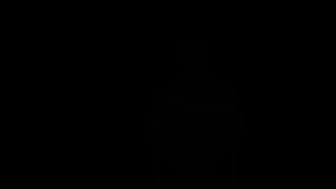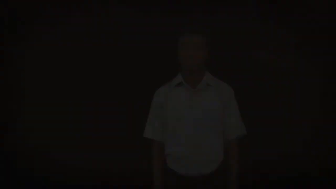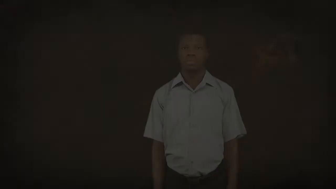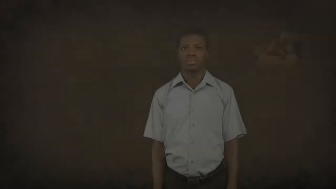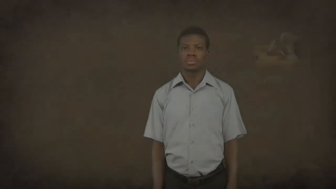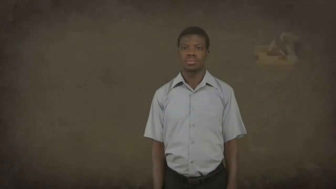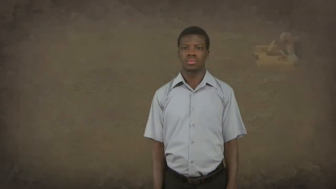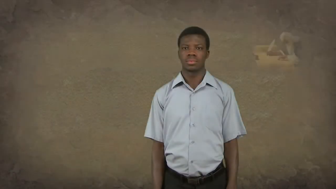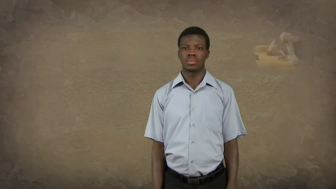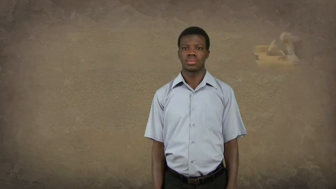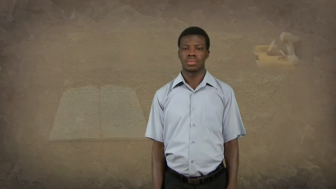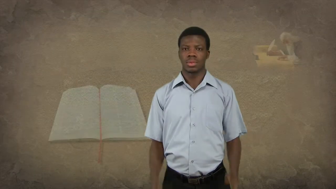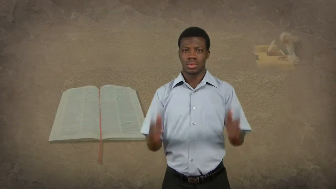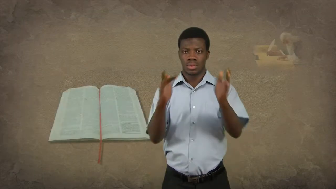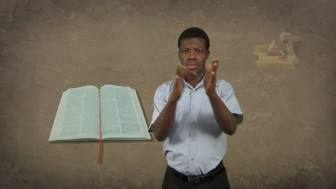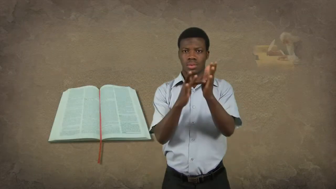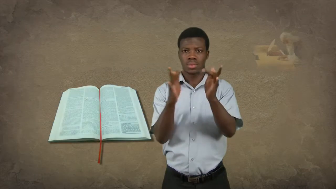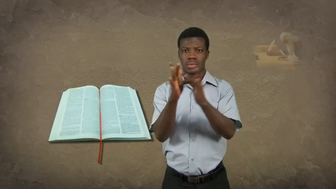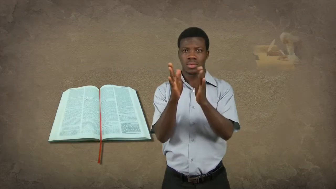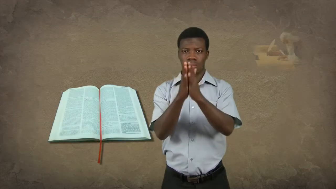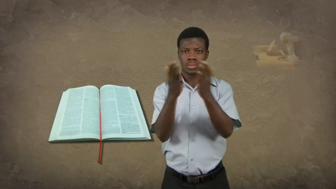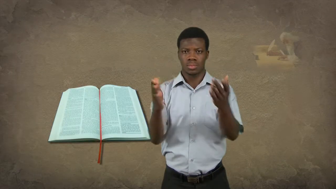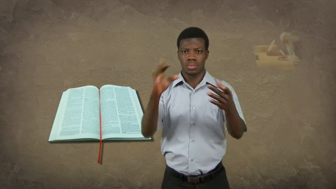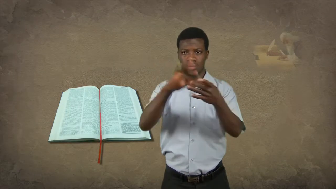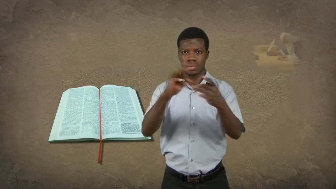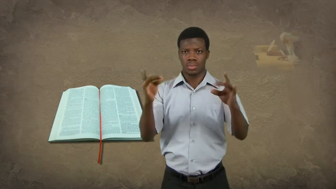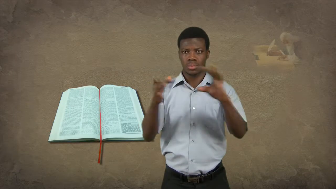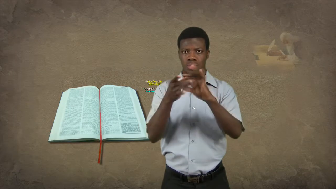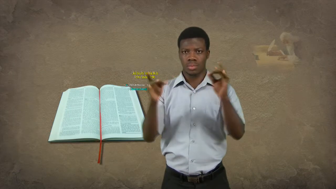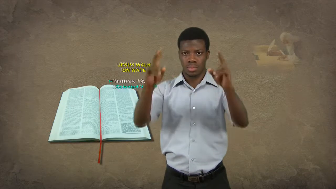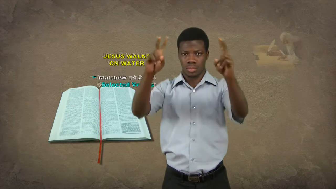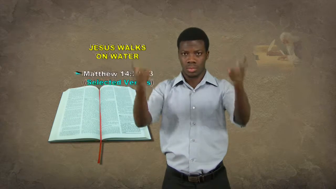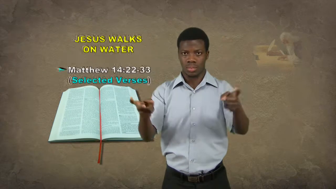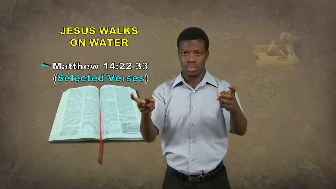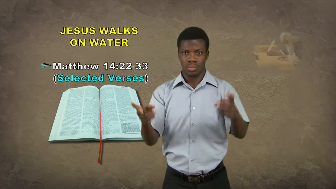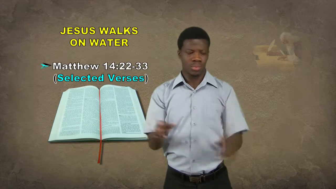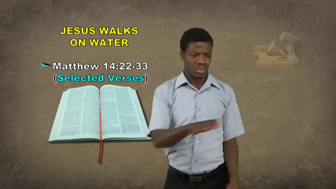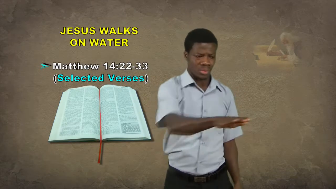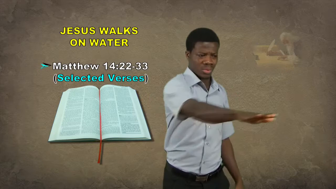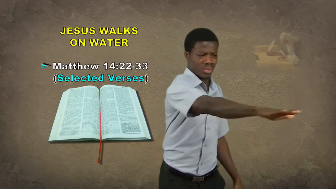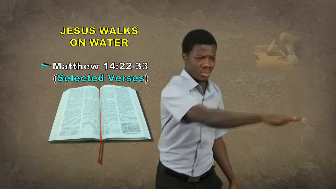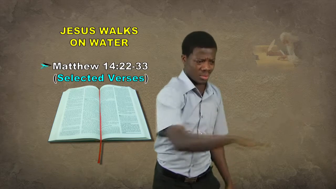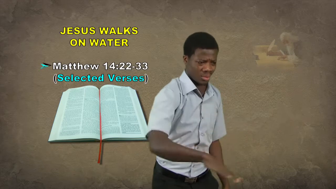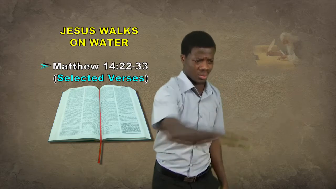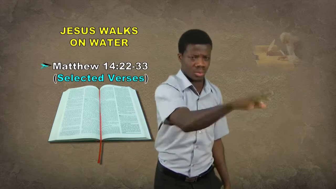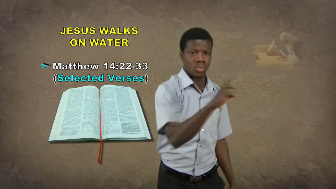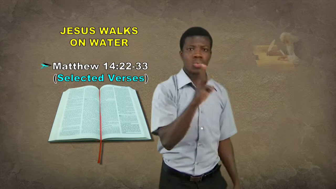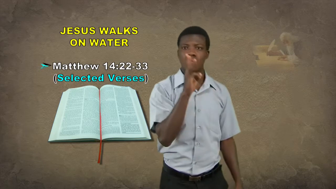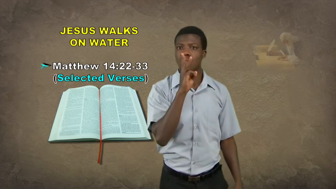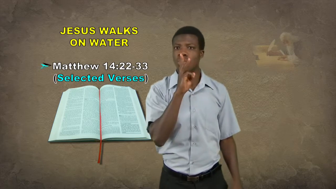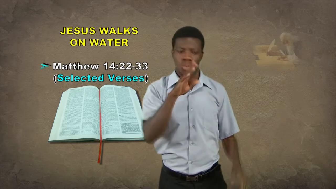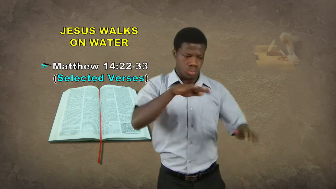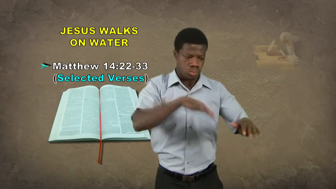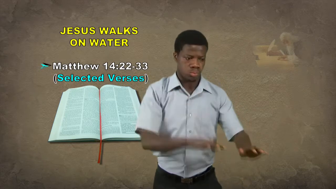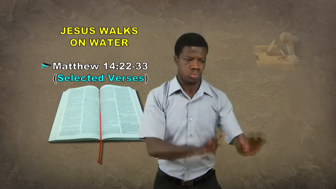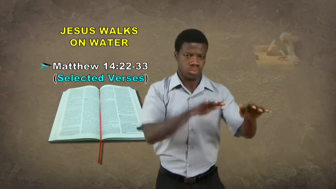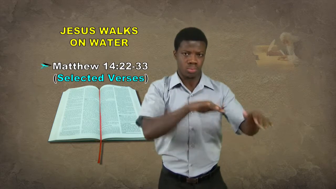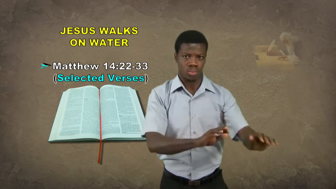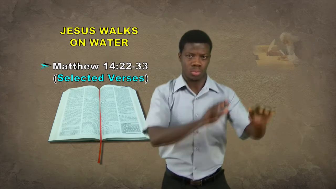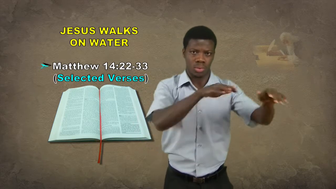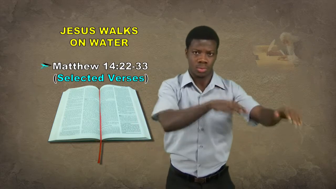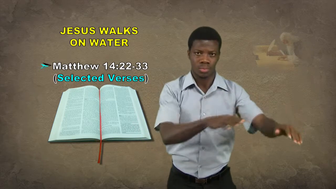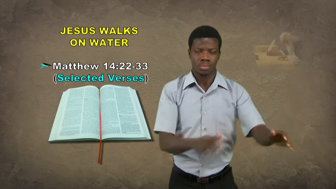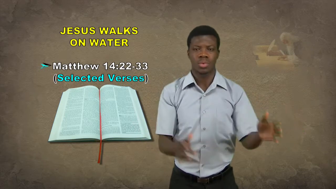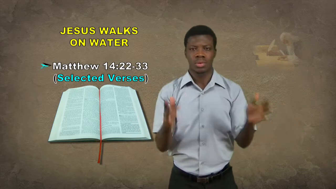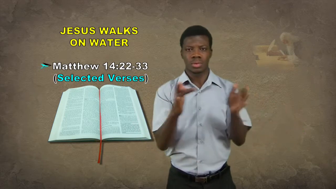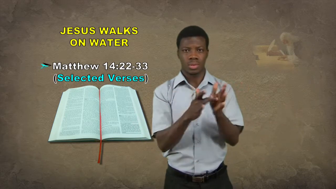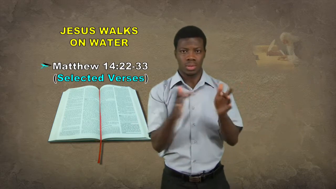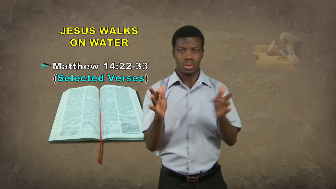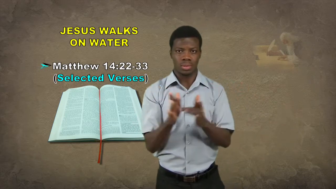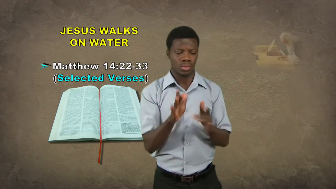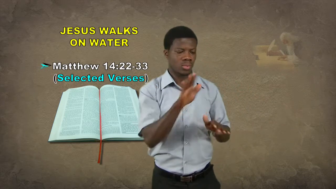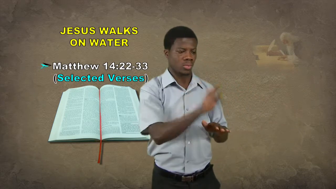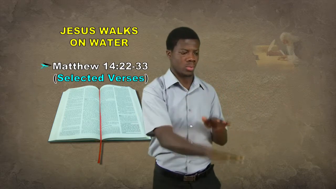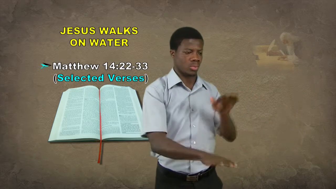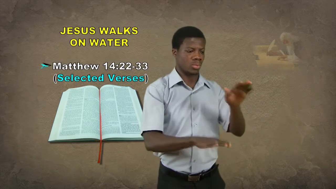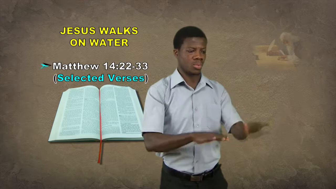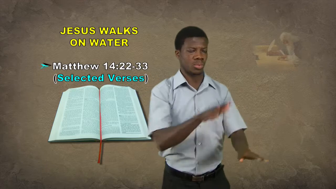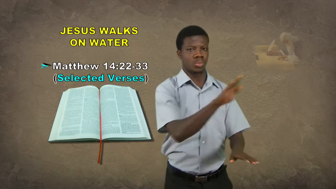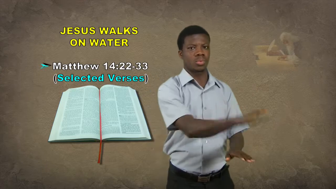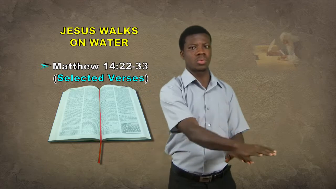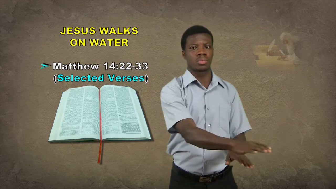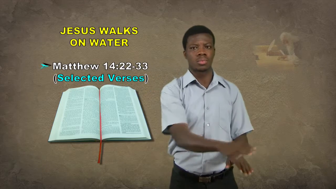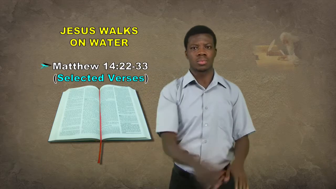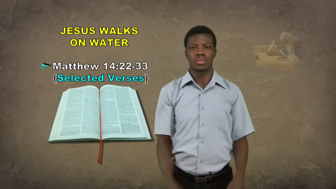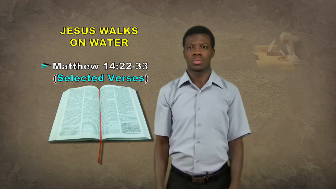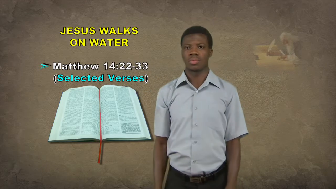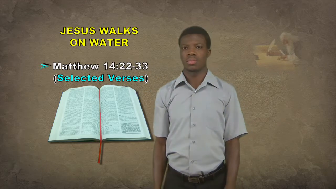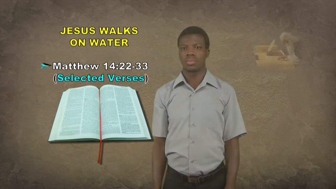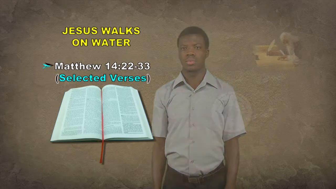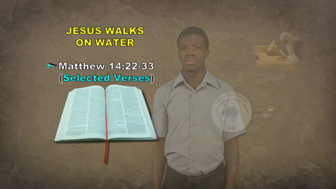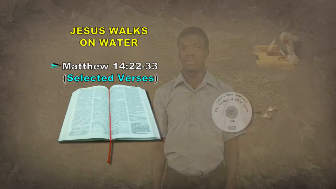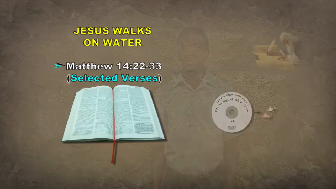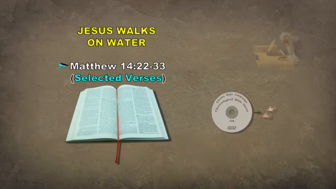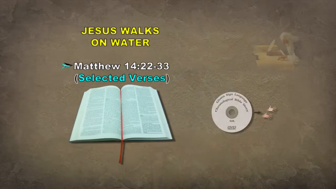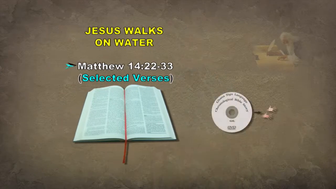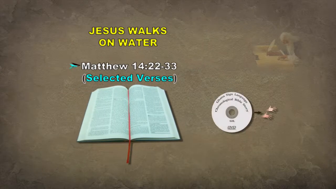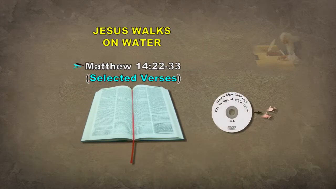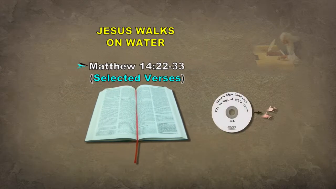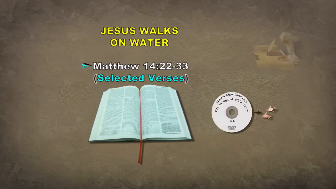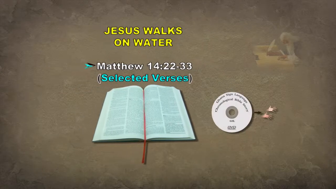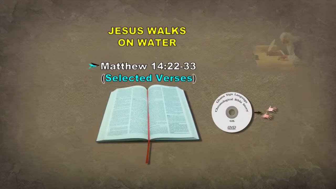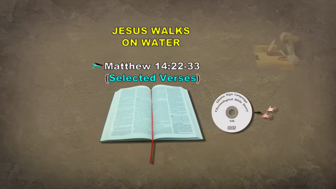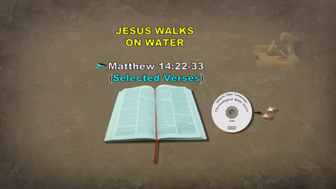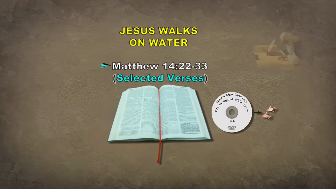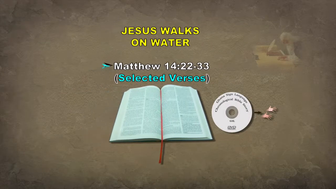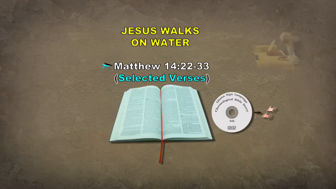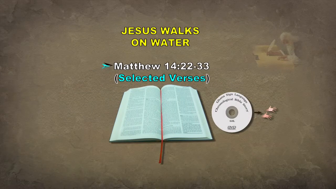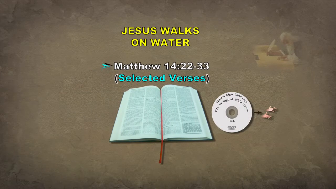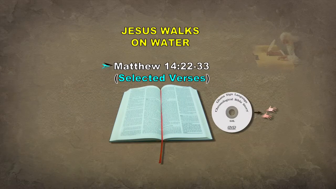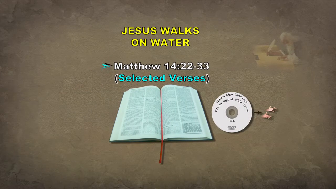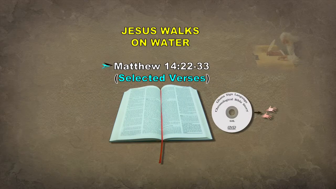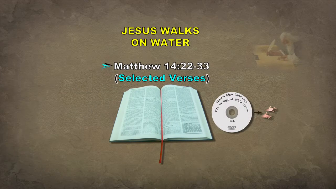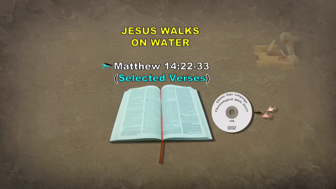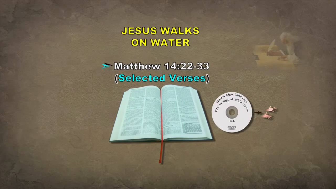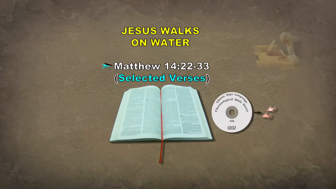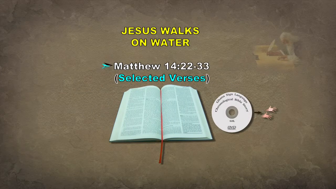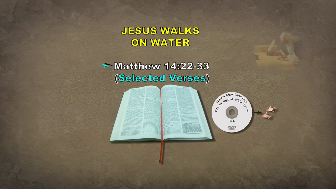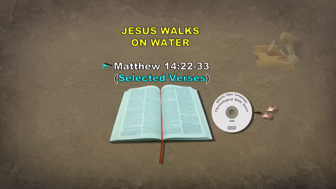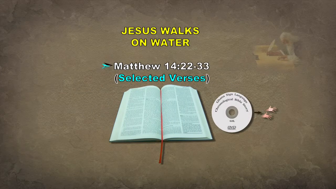Jesus Walk on Water